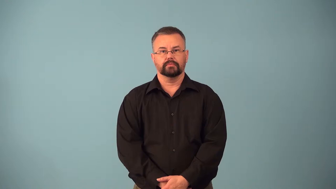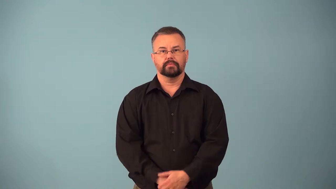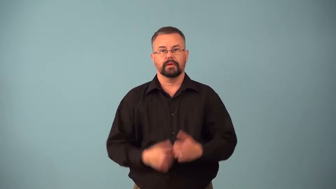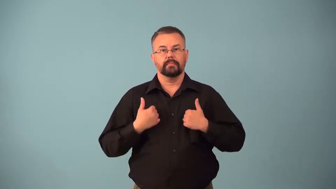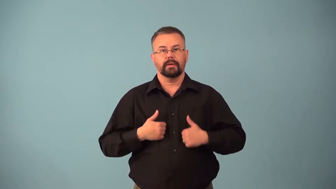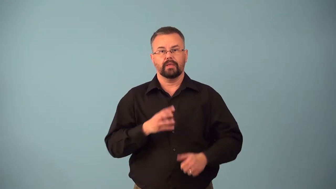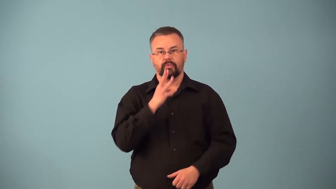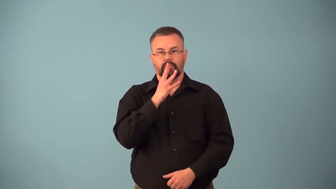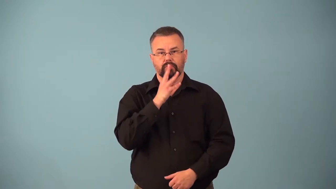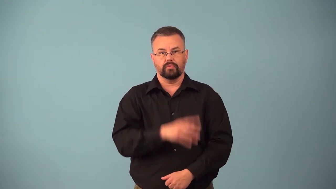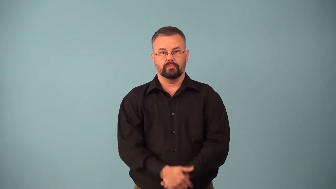bathwater